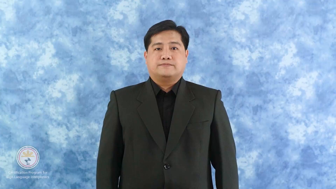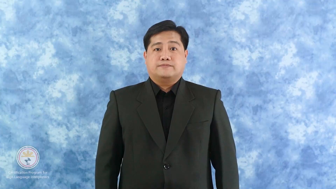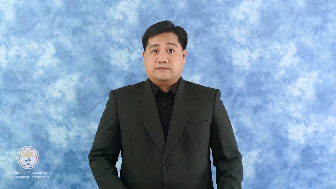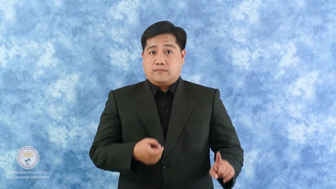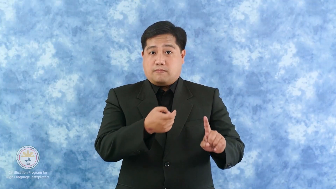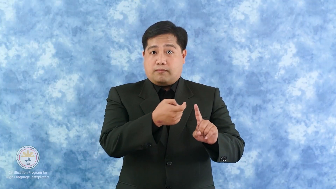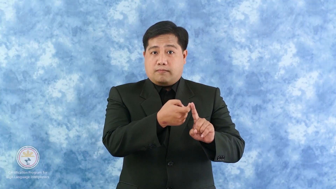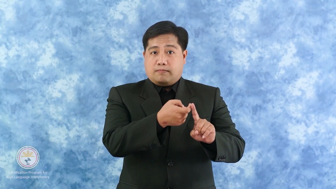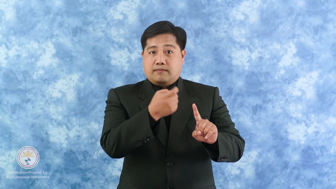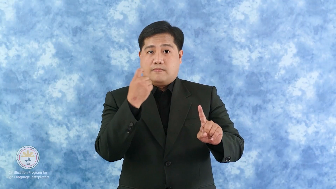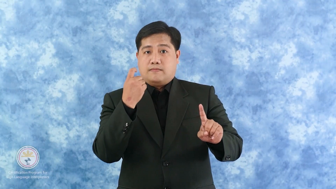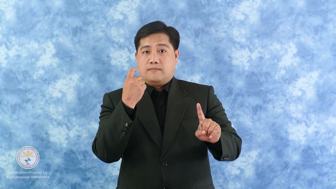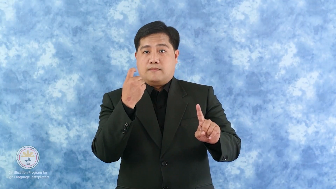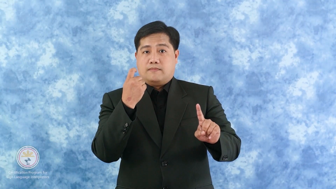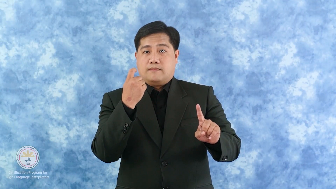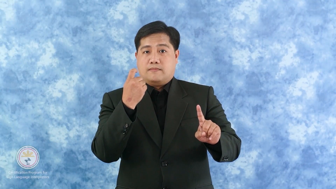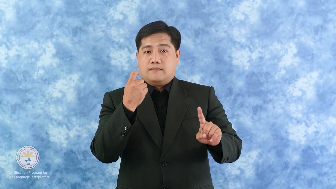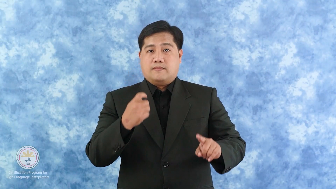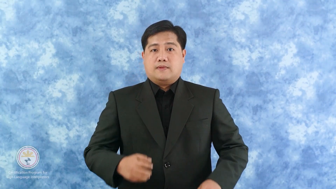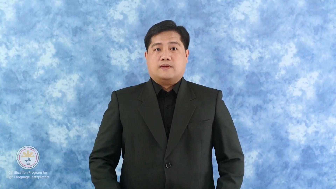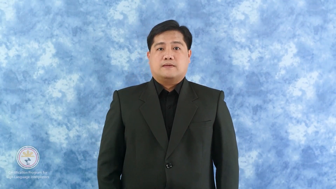From